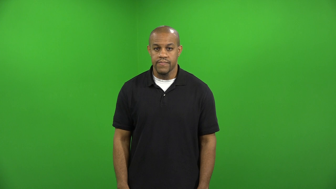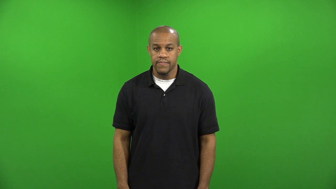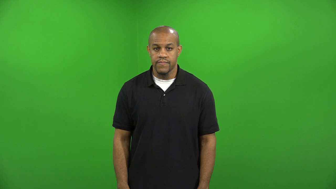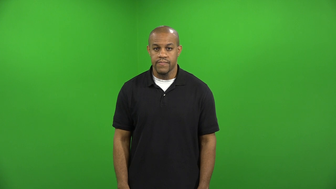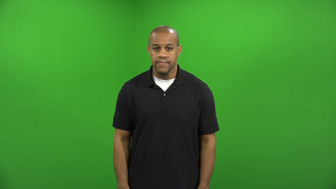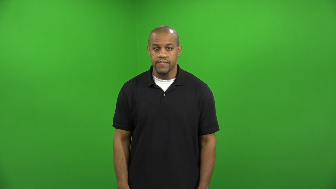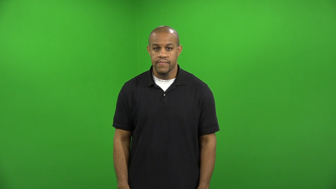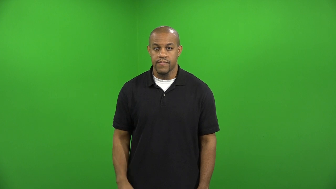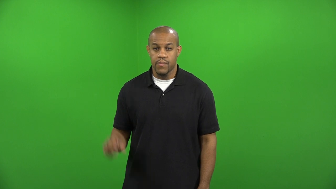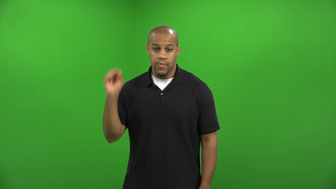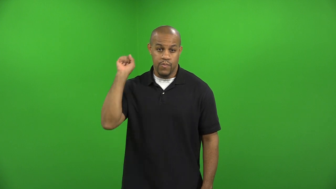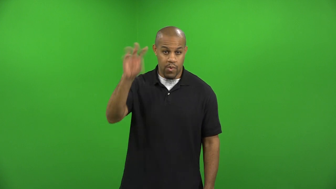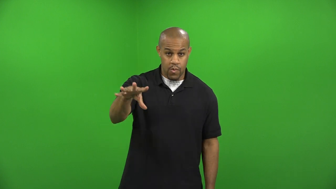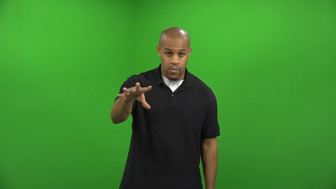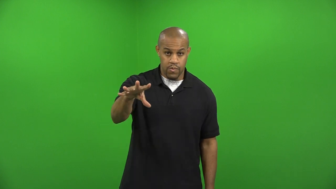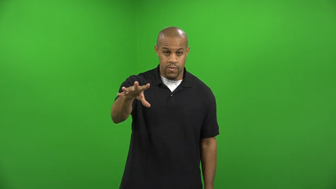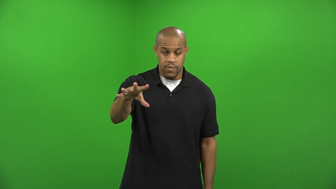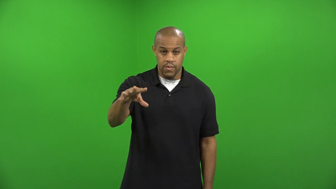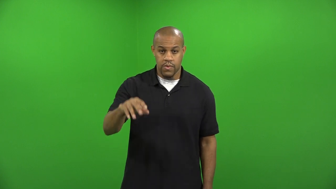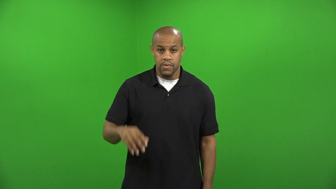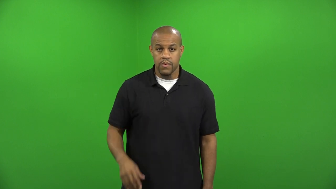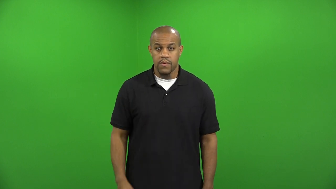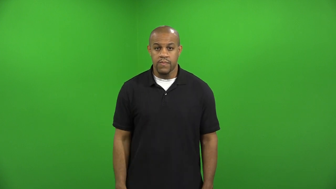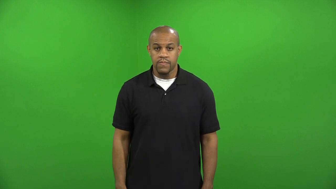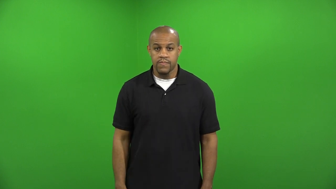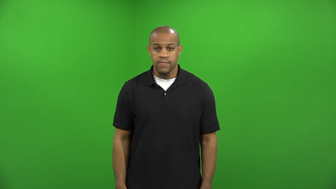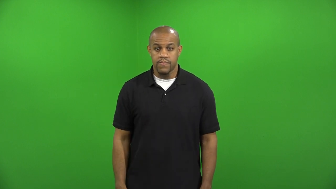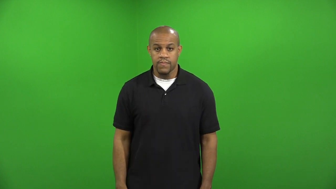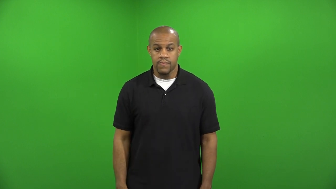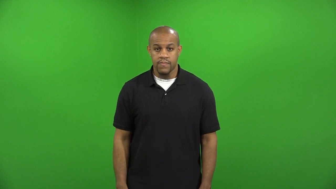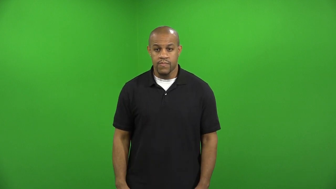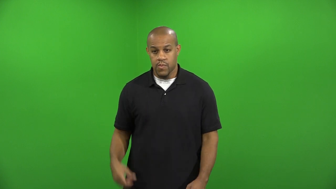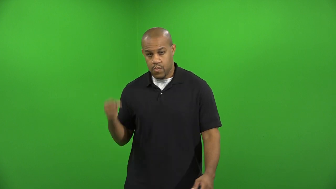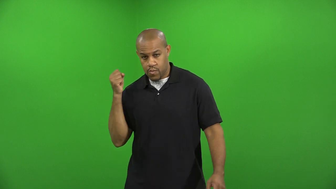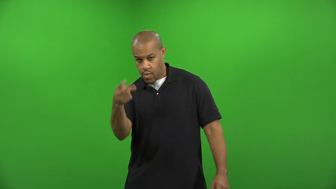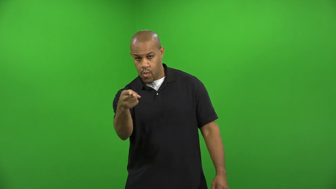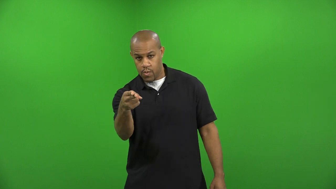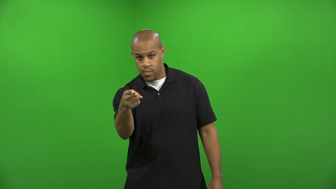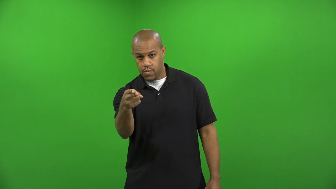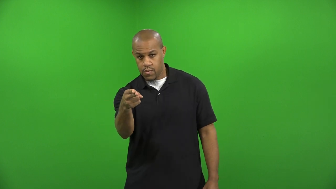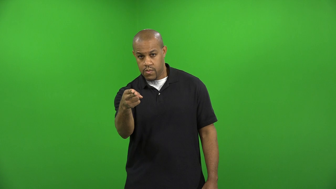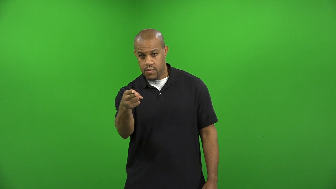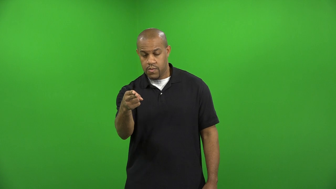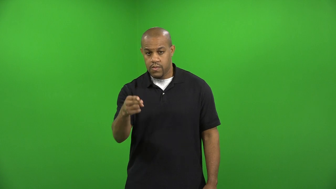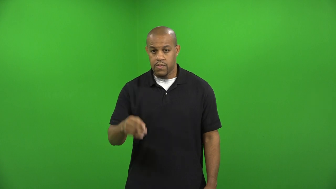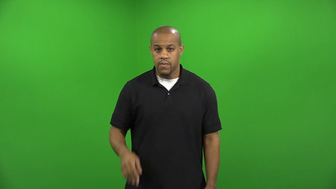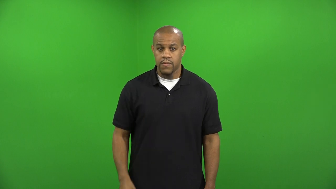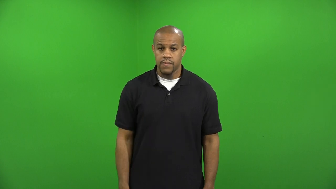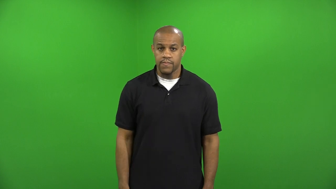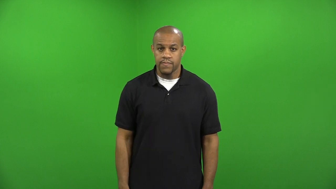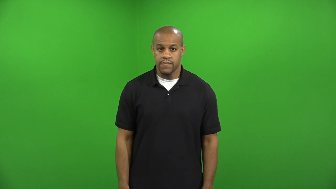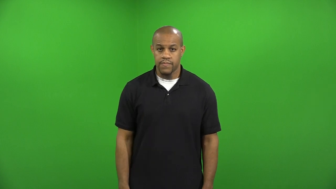Throw